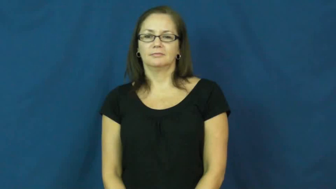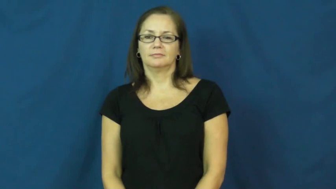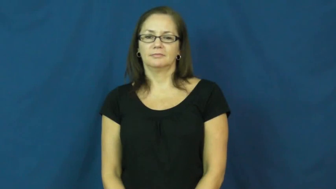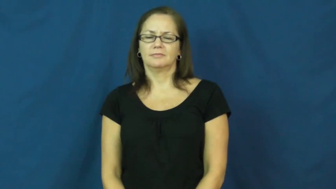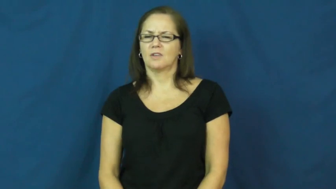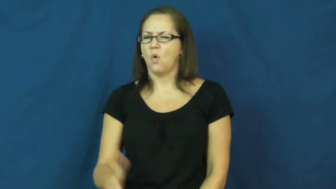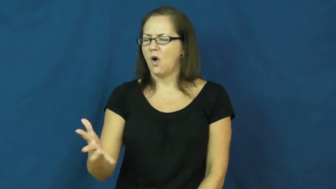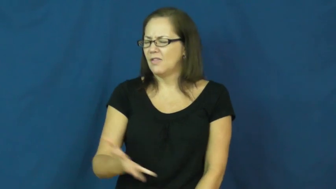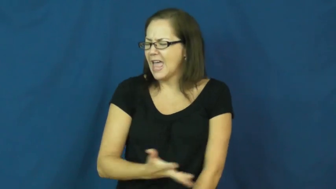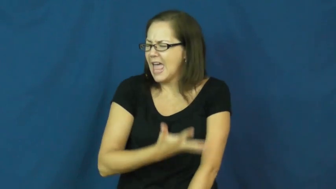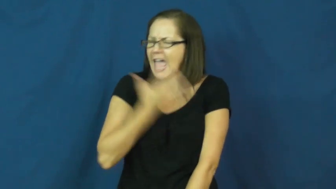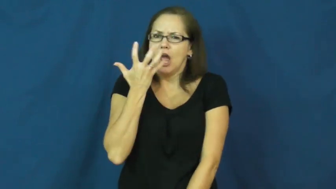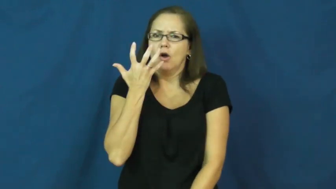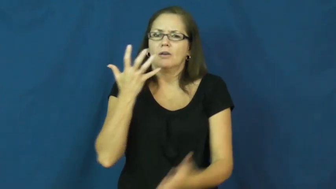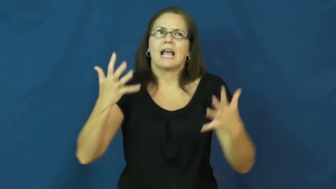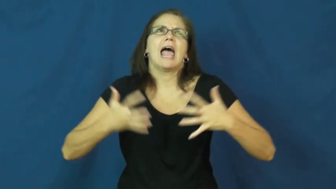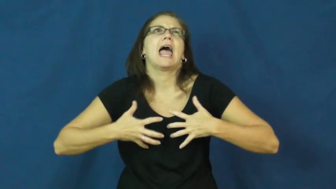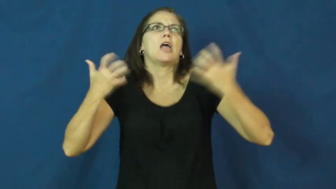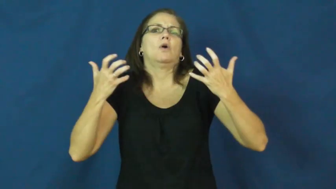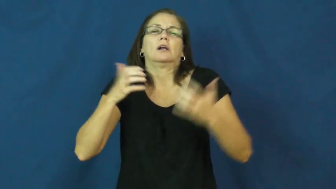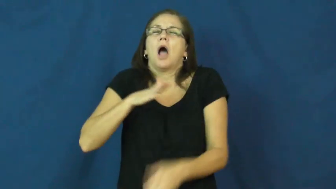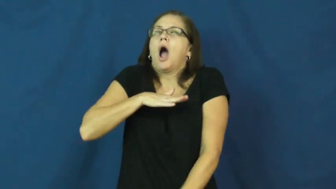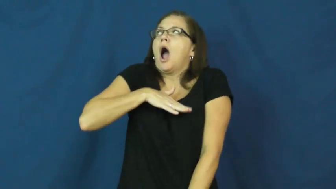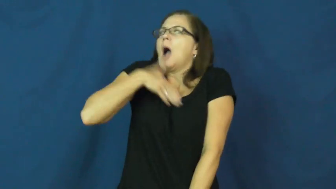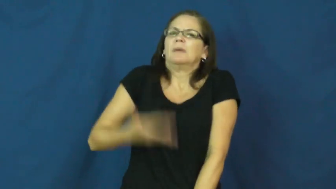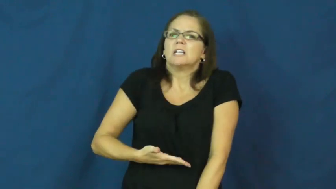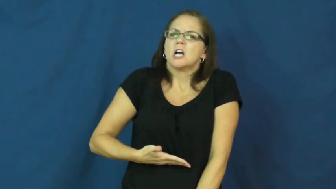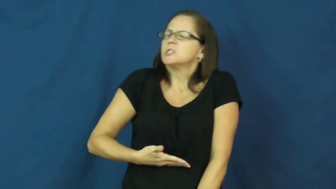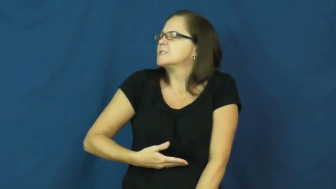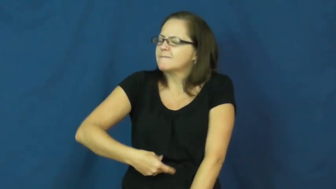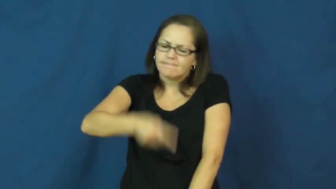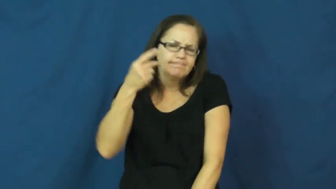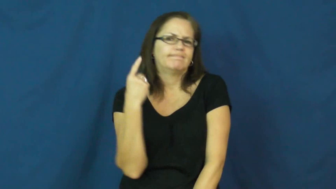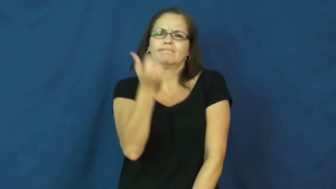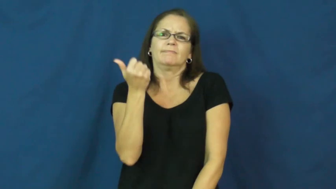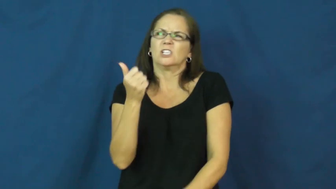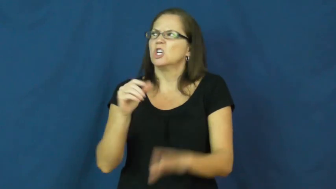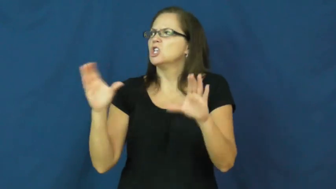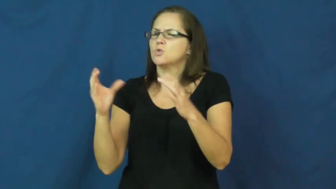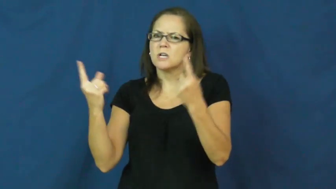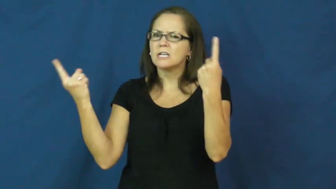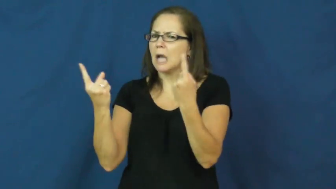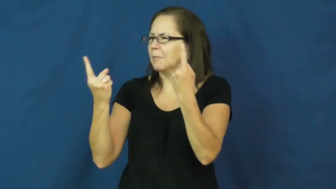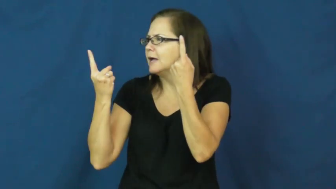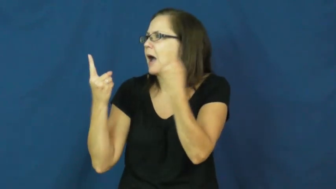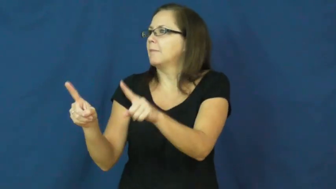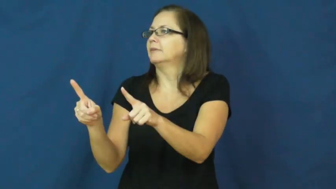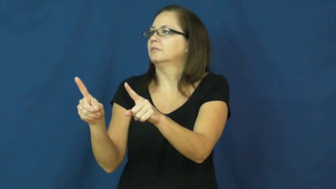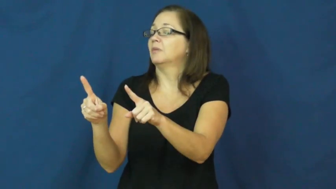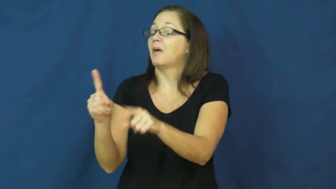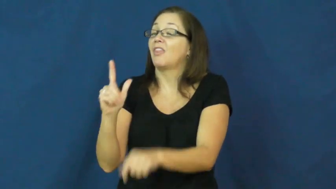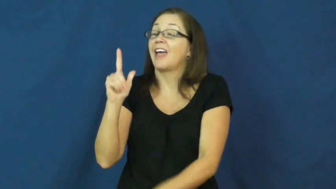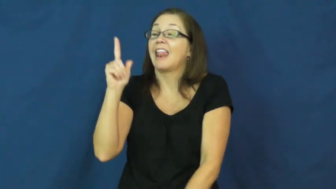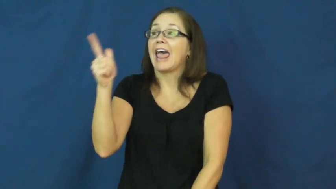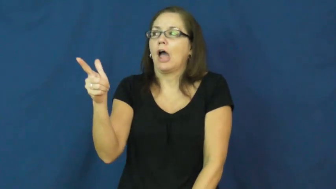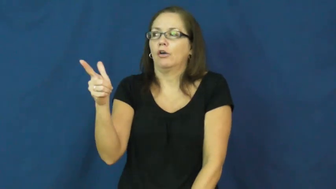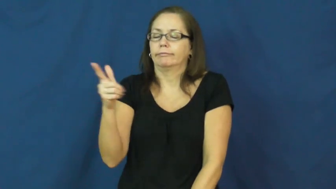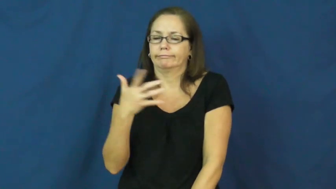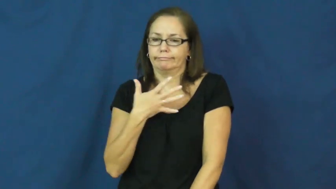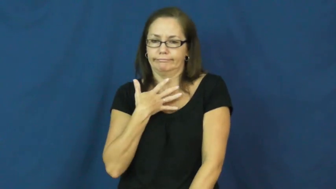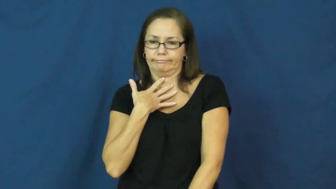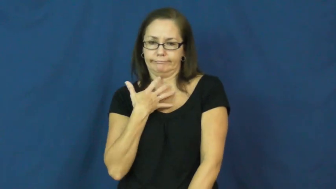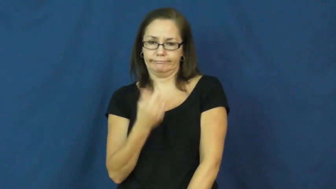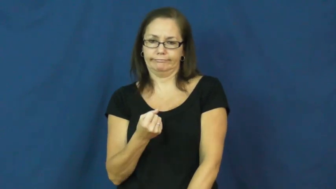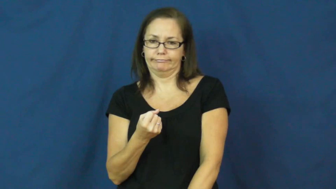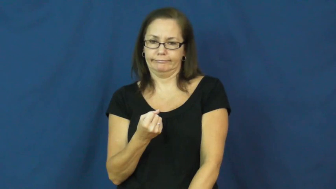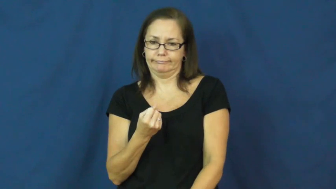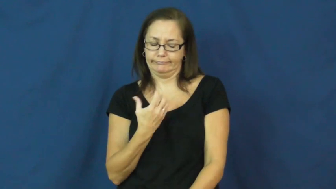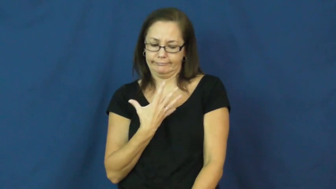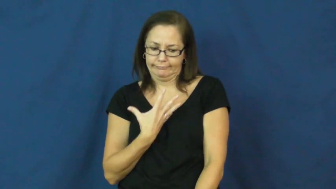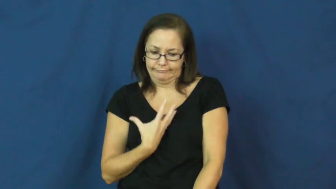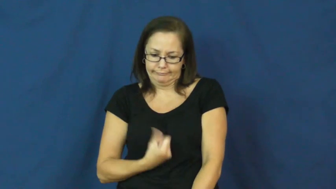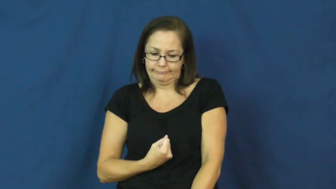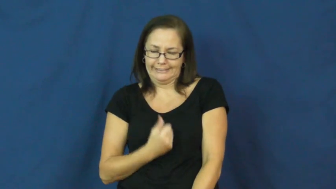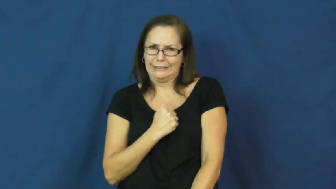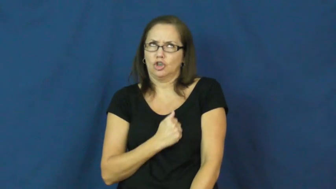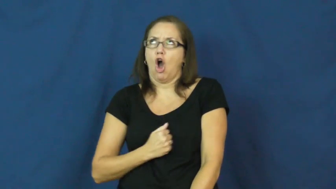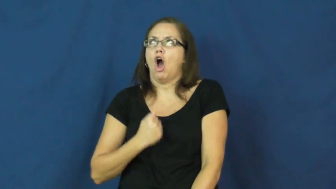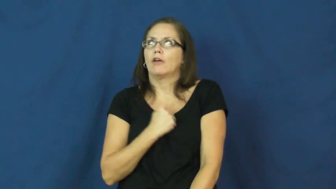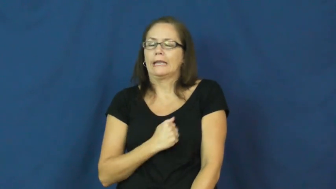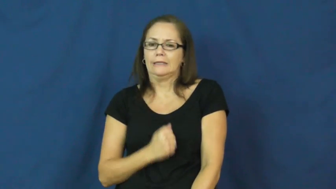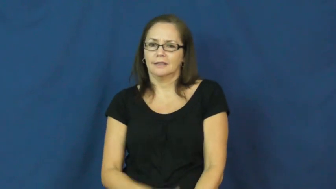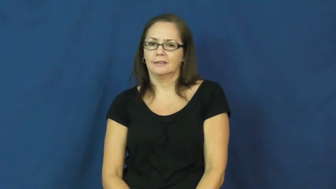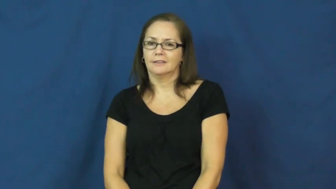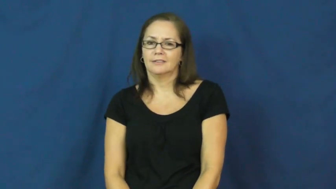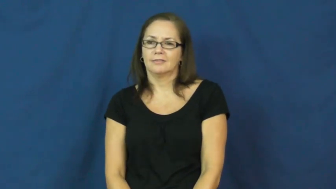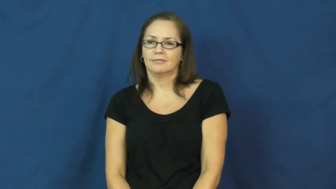cut off your nose to spite your face